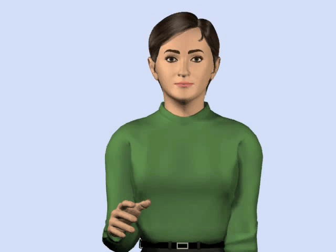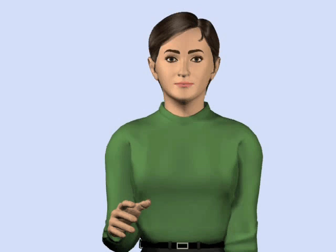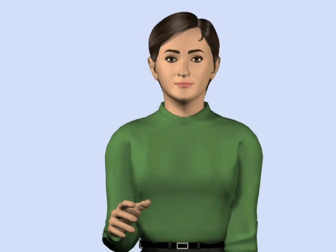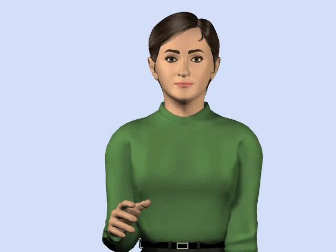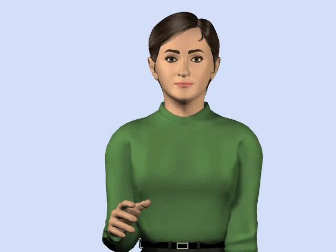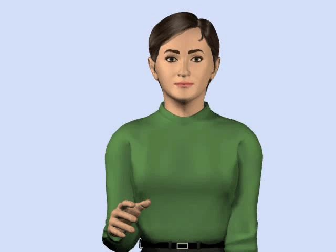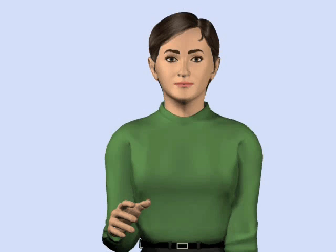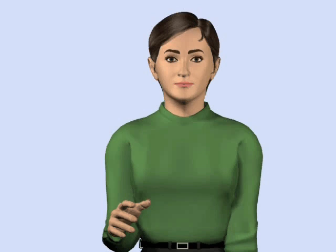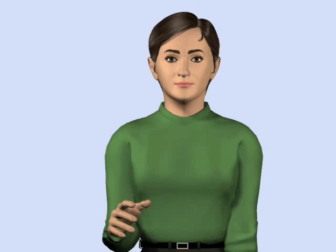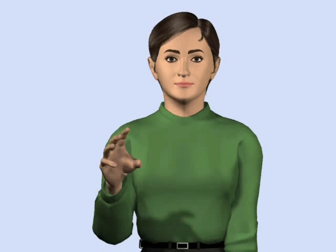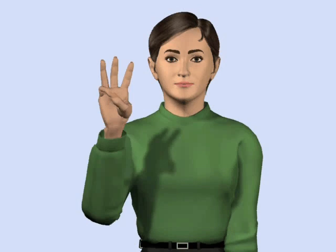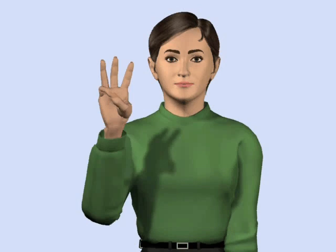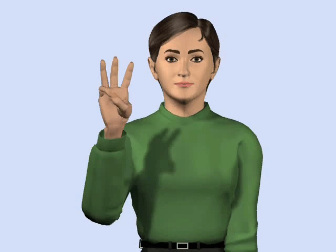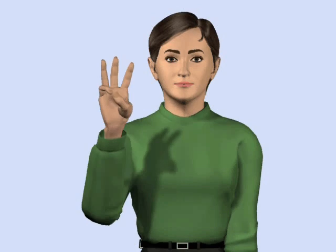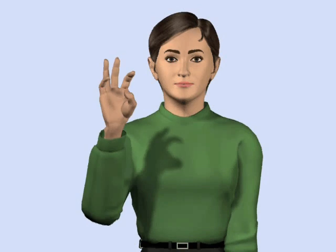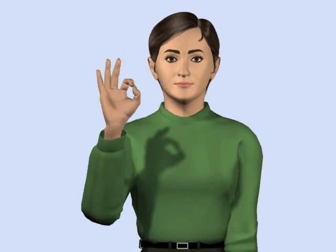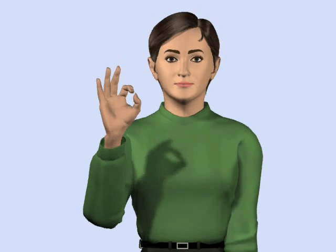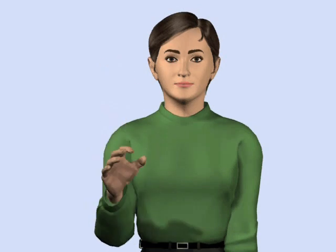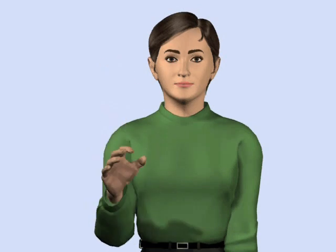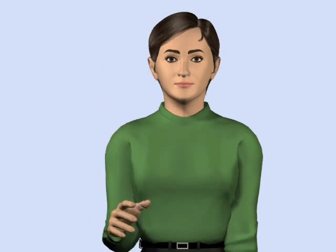Wake Forest,NC